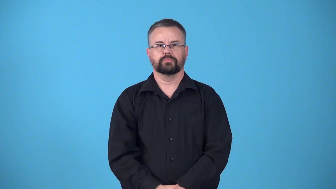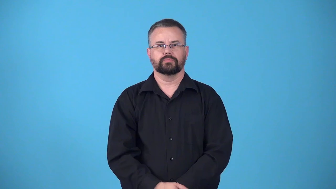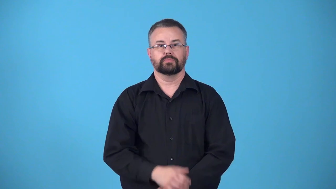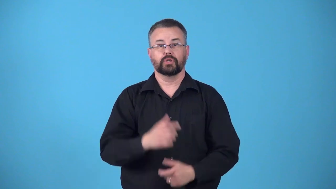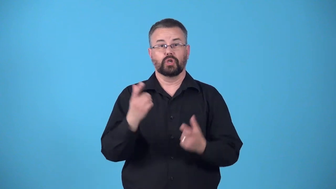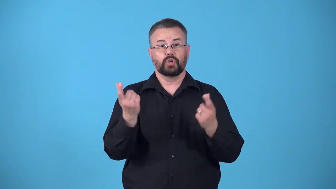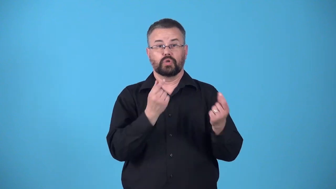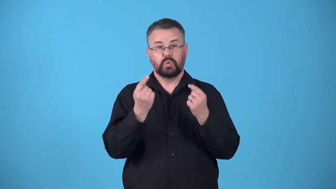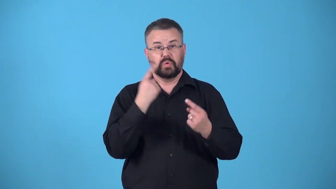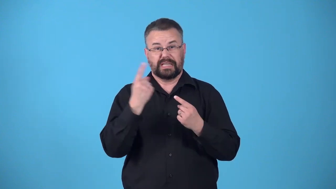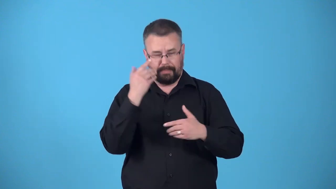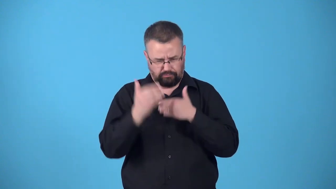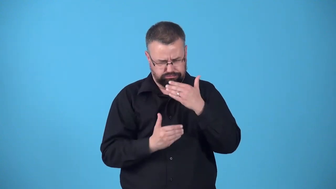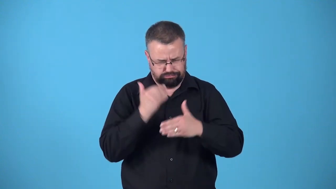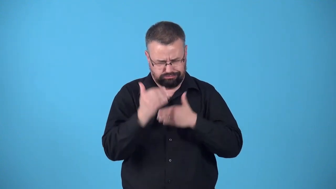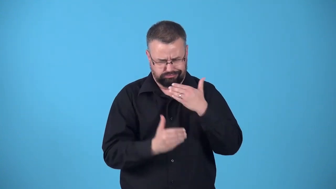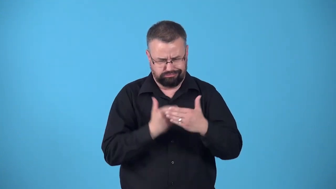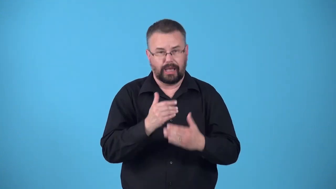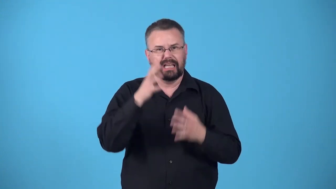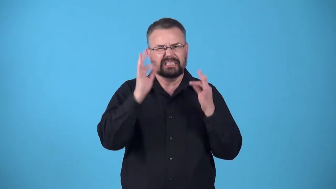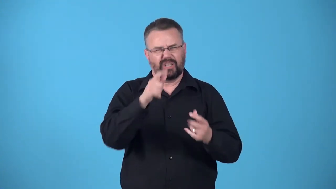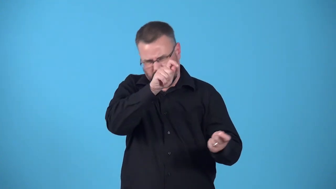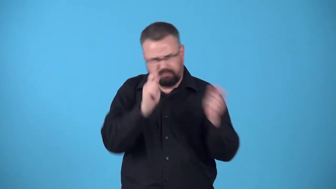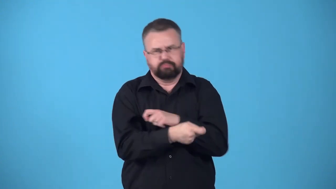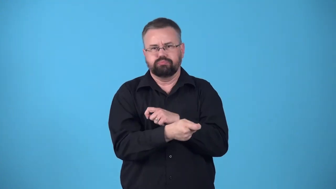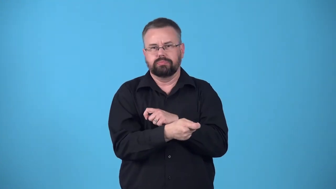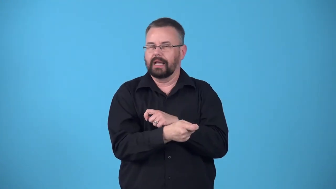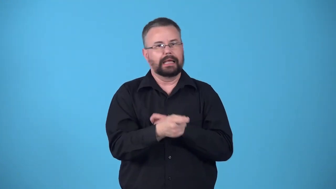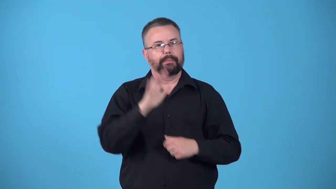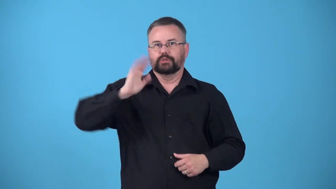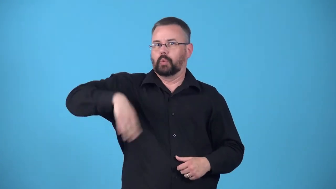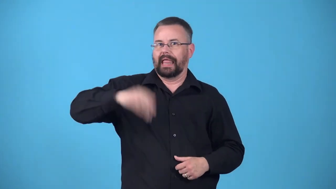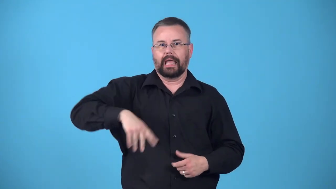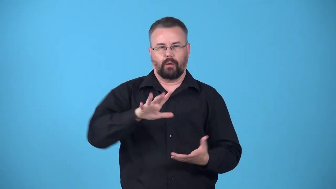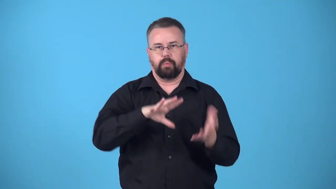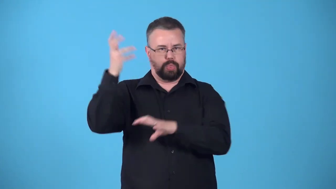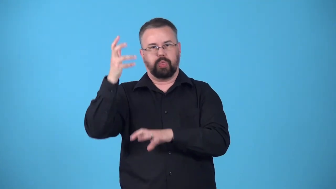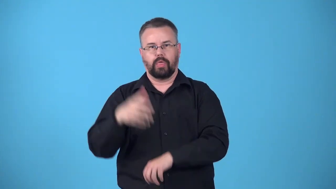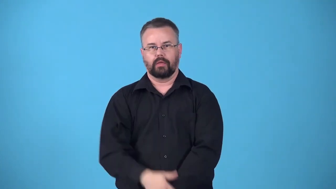change horses in midstream